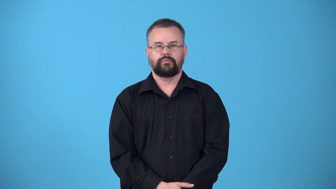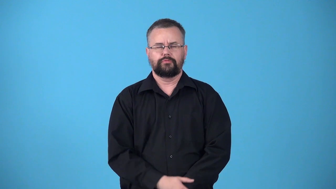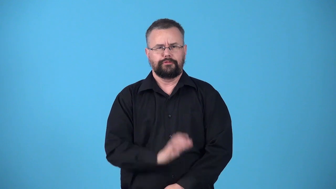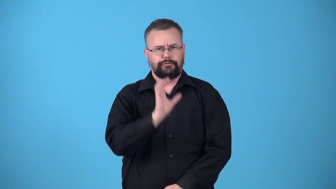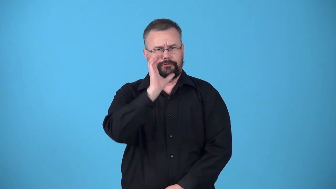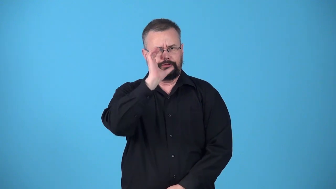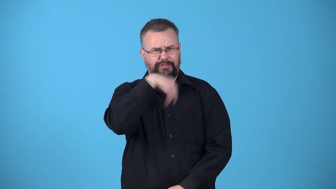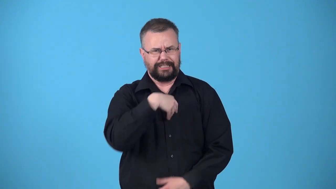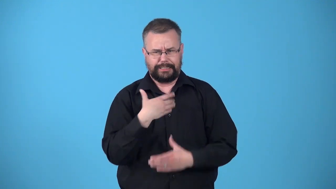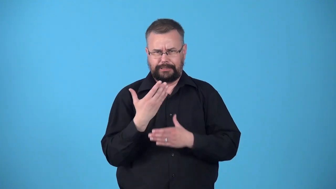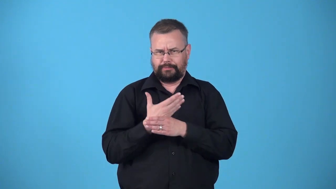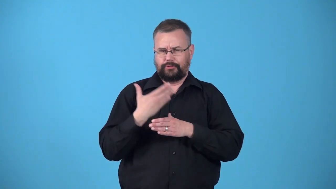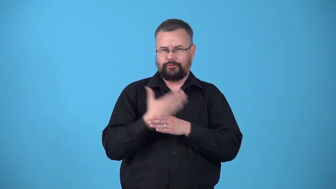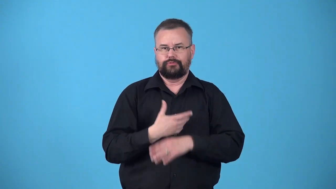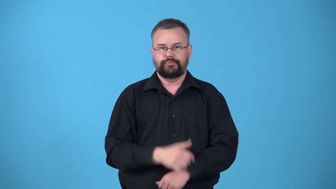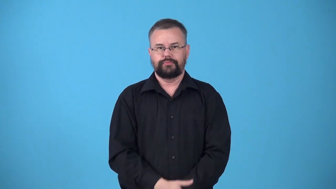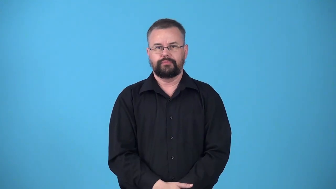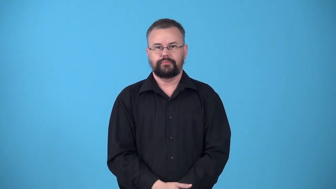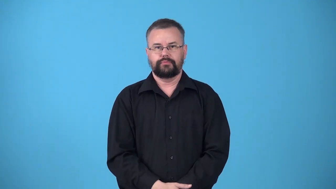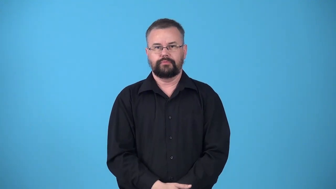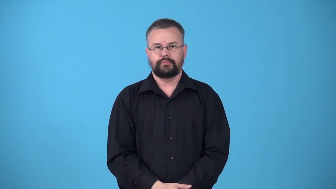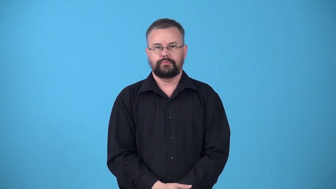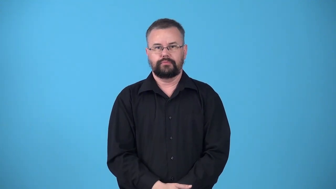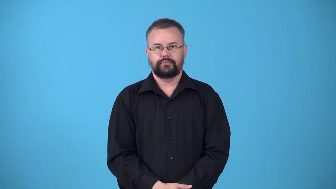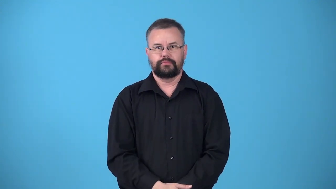unearthly,creepy